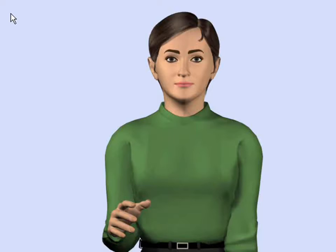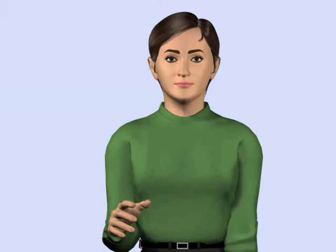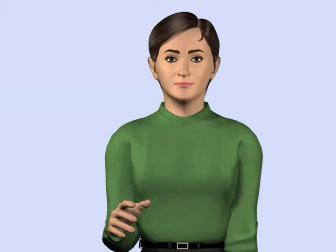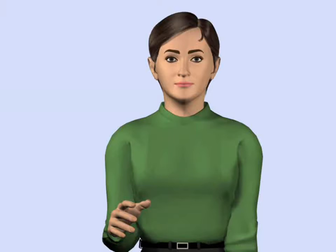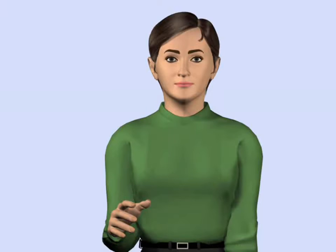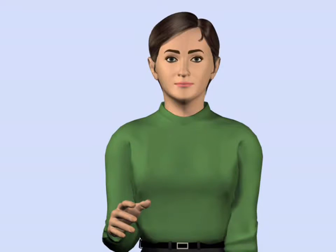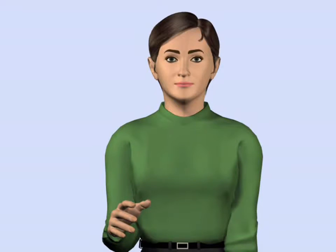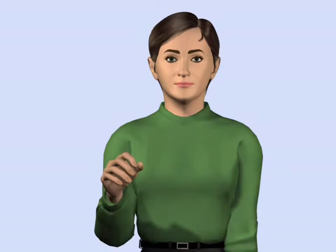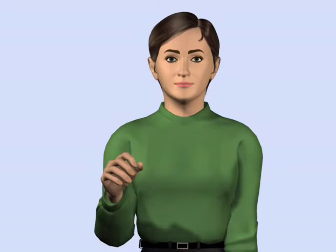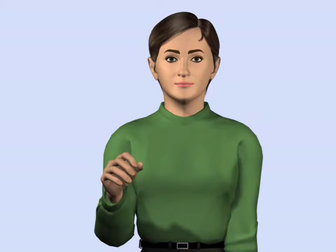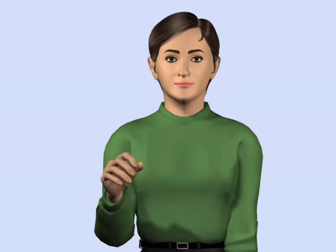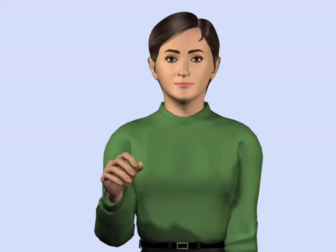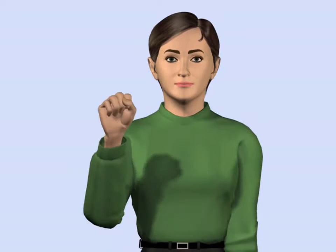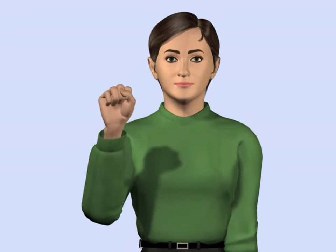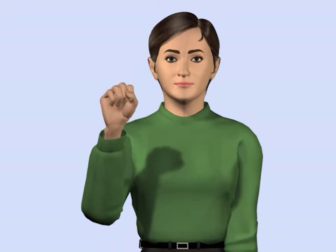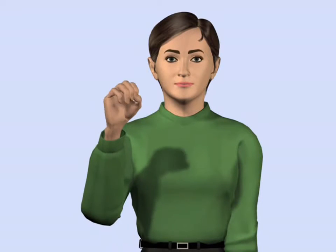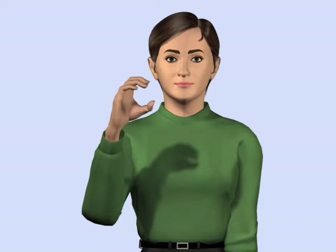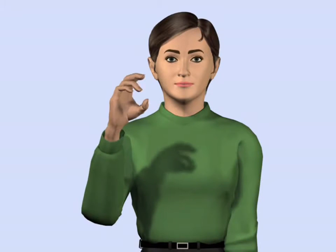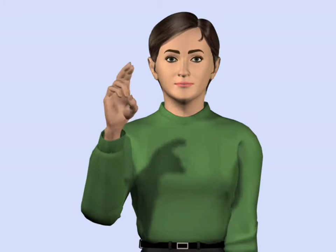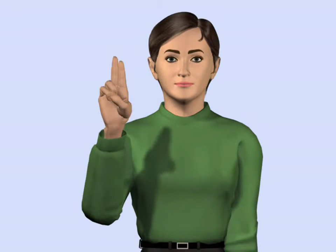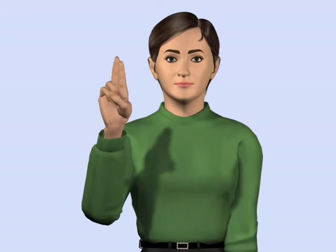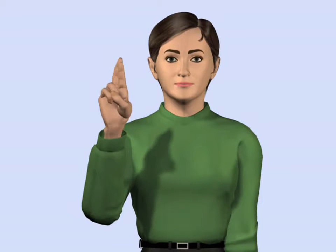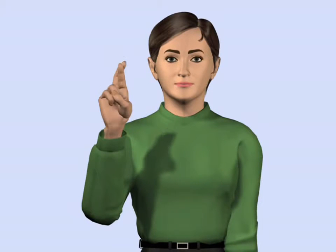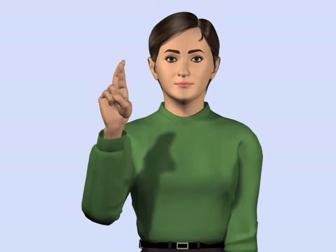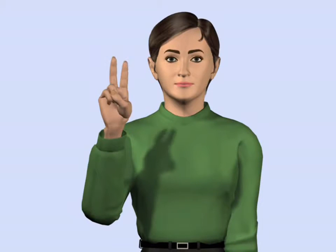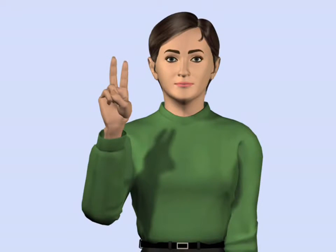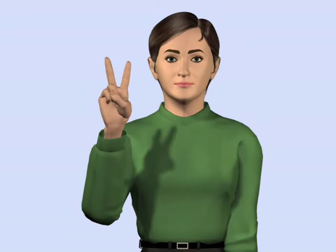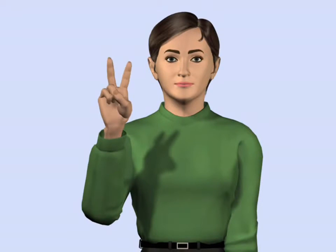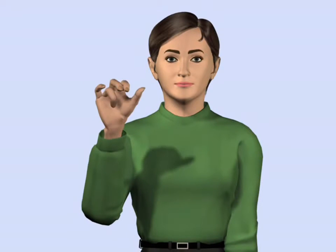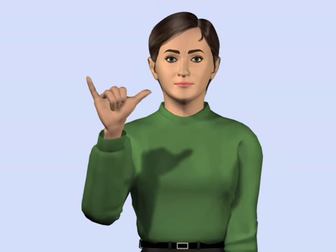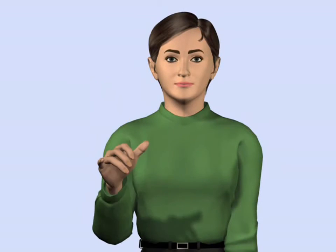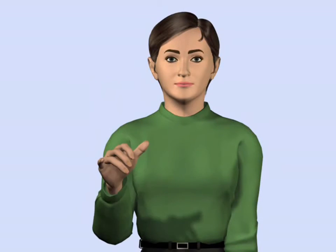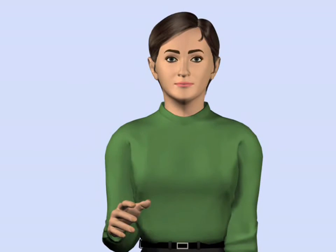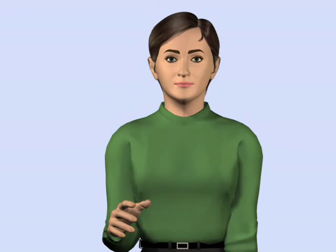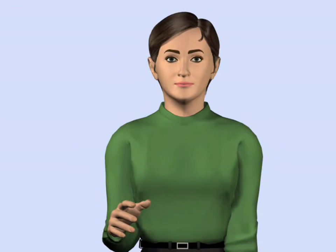scurvy